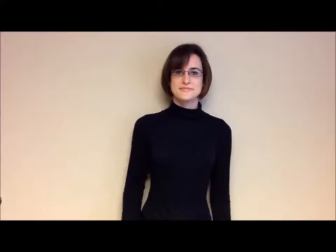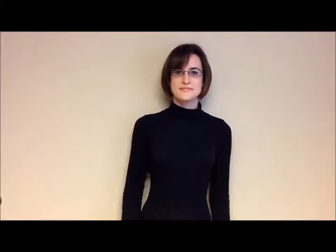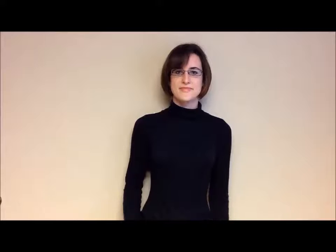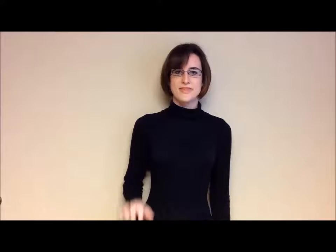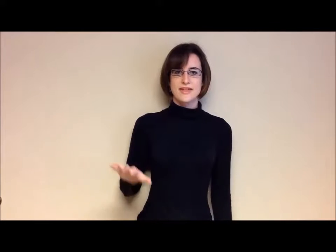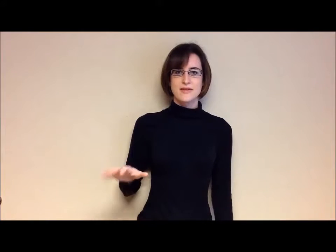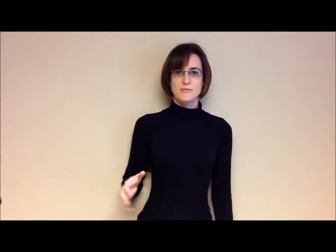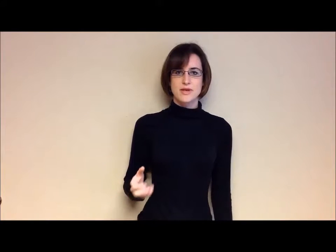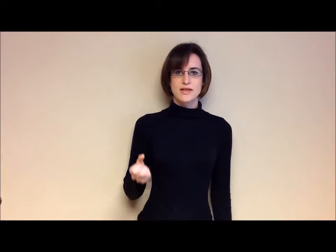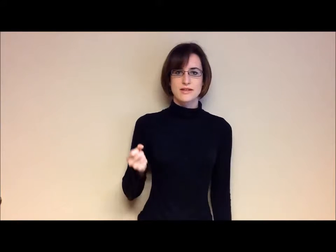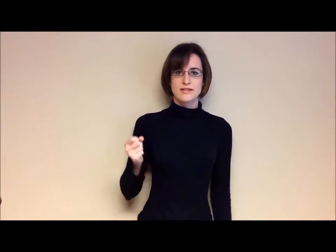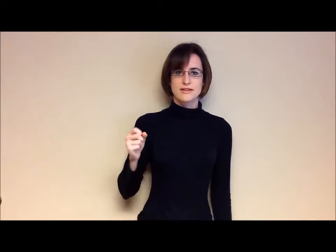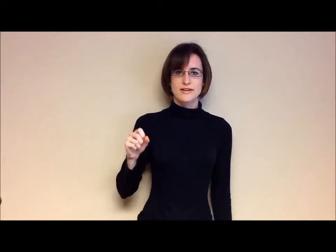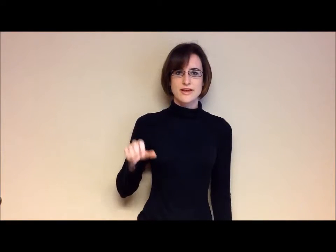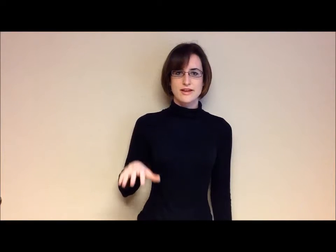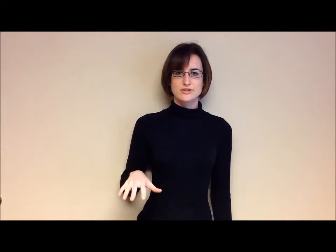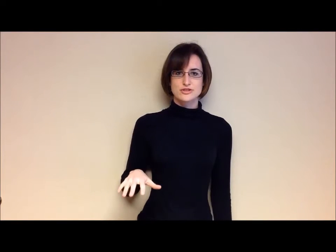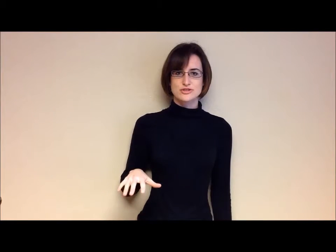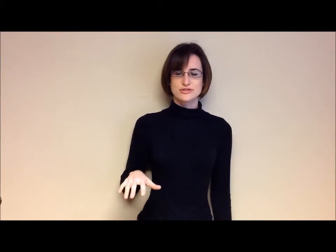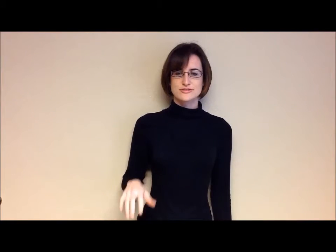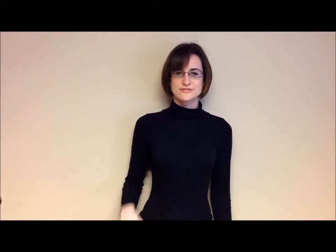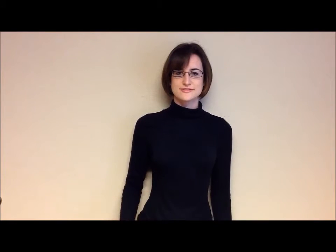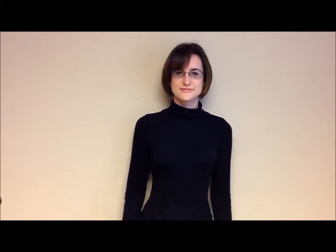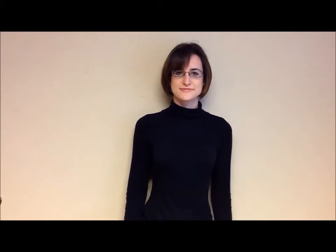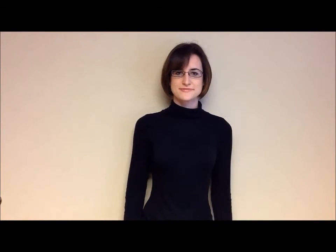Bangladesh